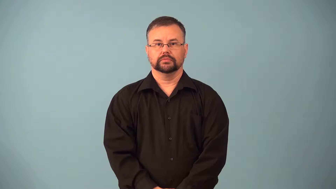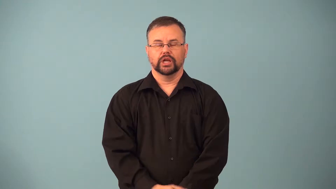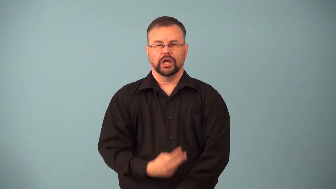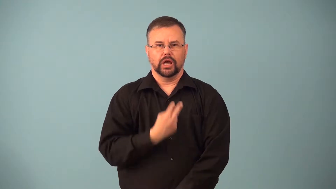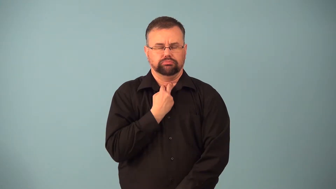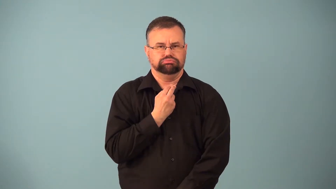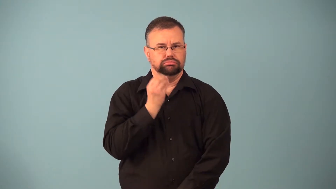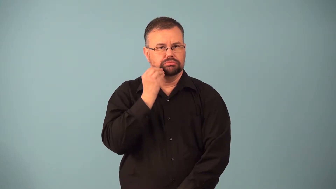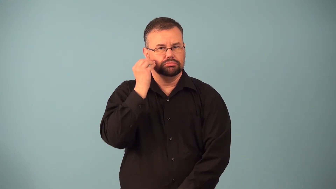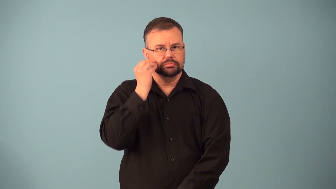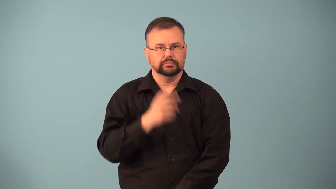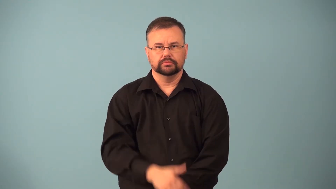housebound